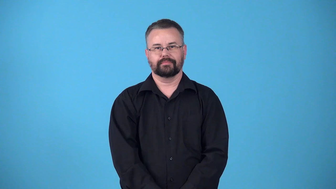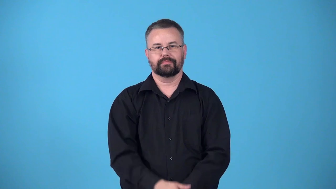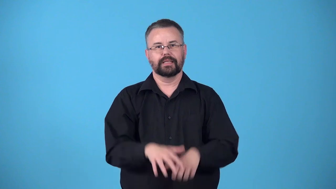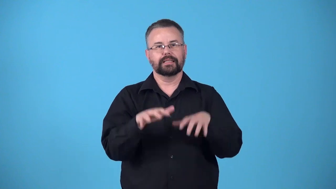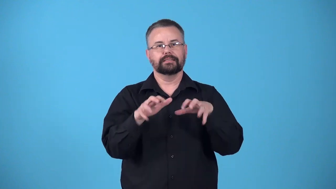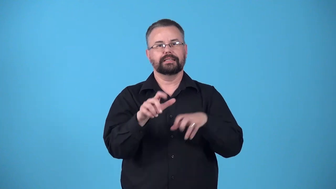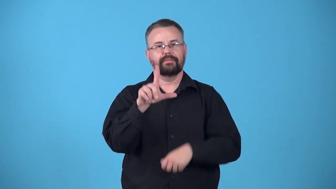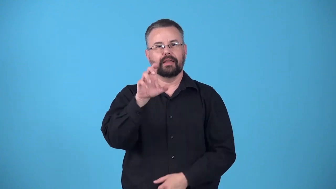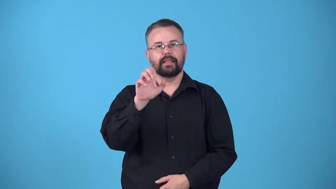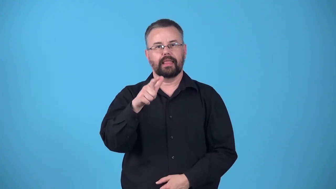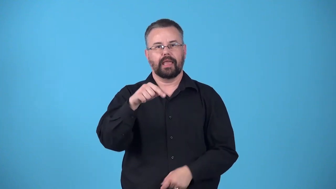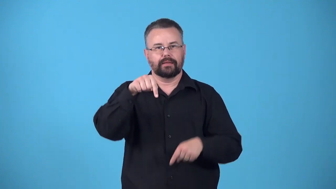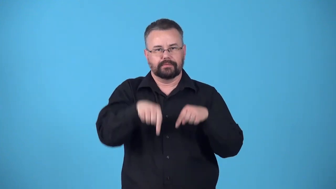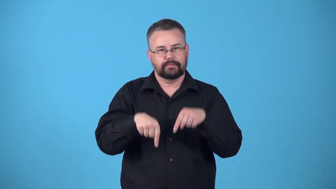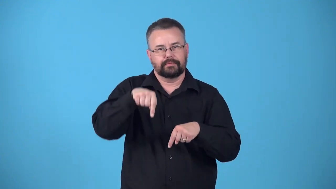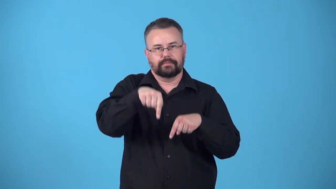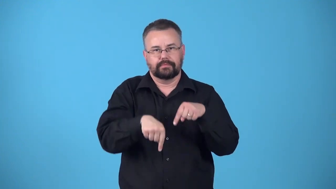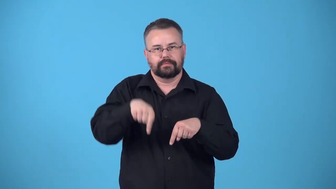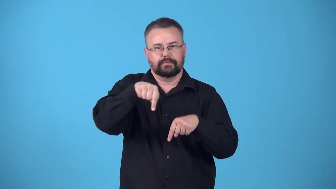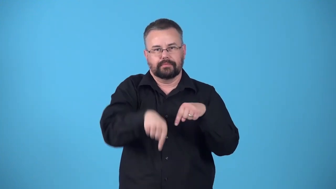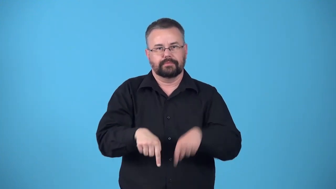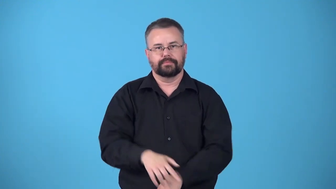charley horse